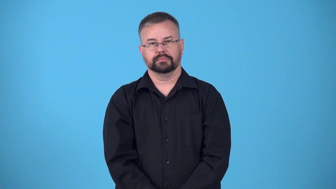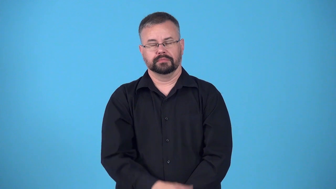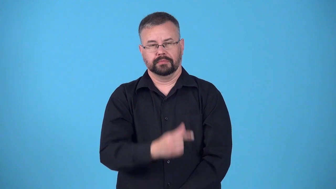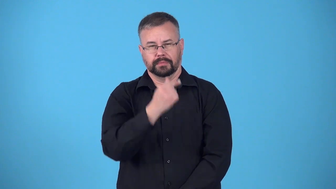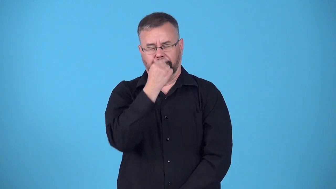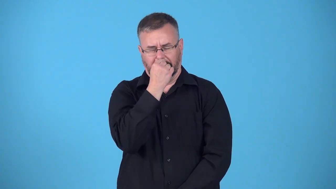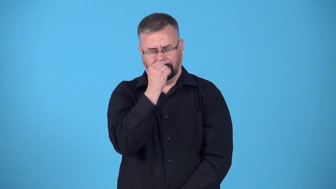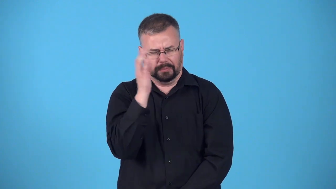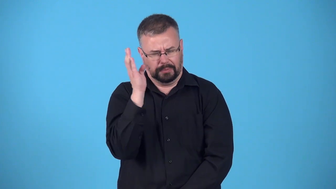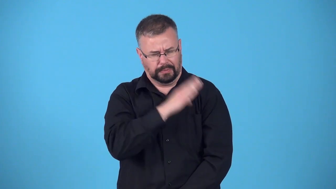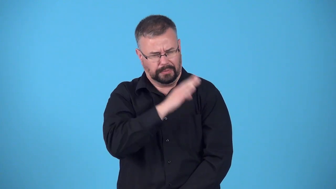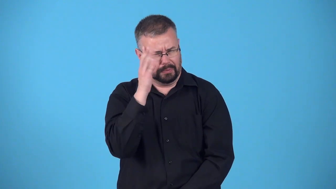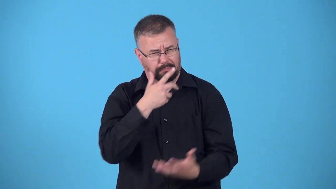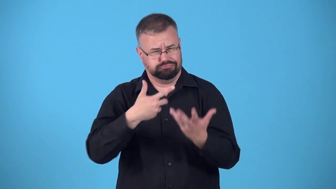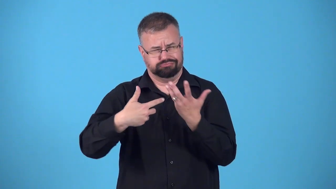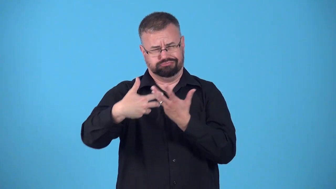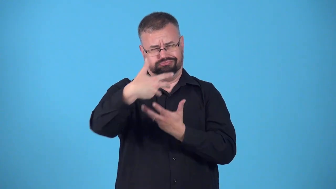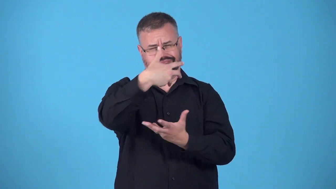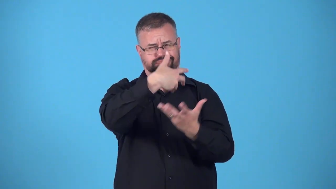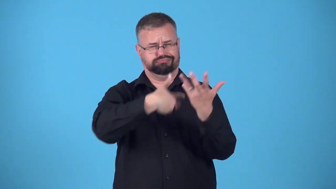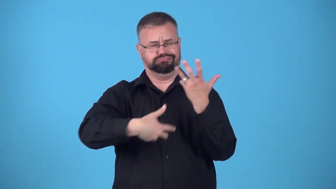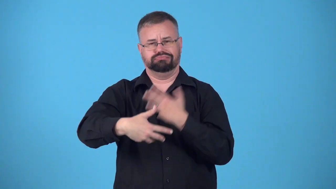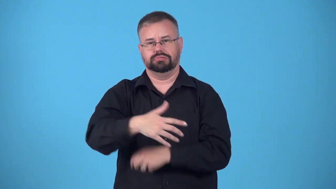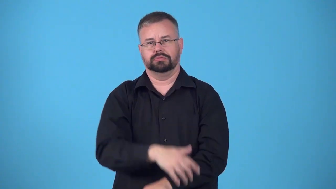stink up